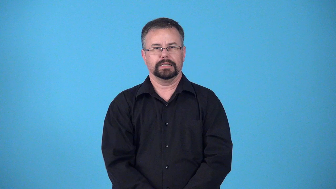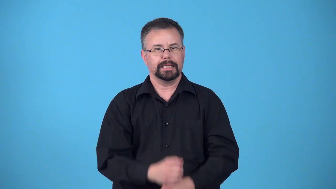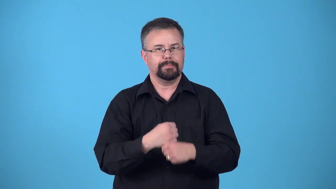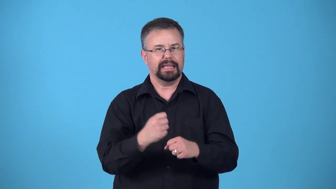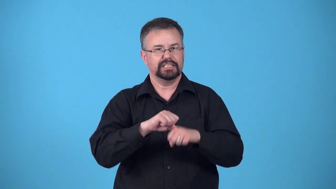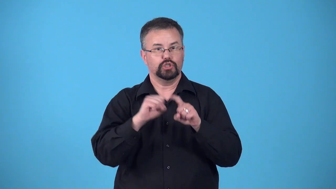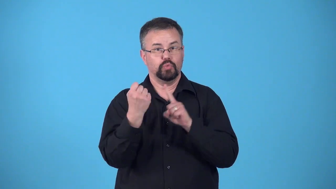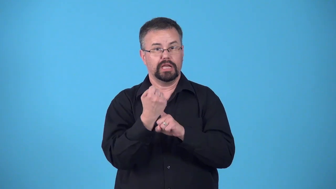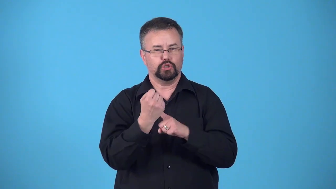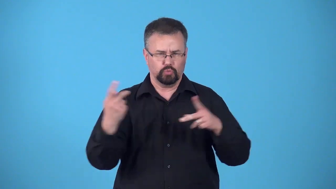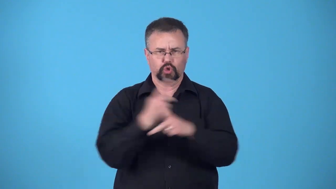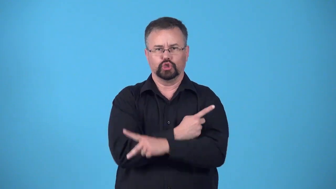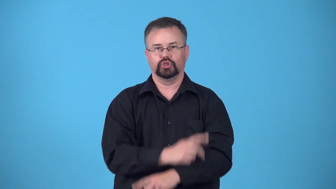throw gasoline on the fire, to